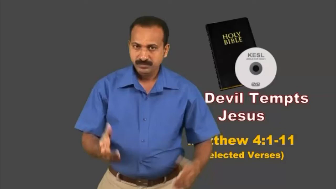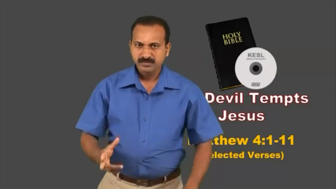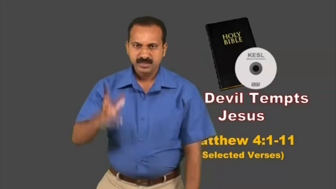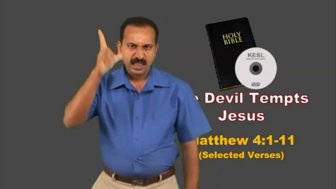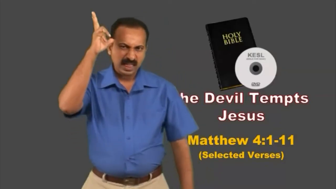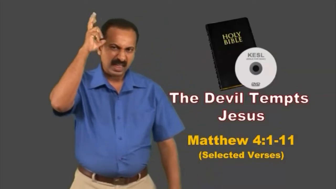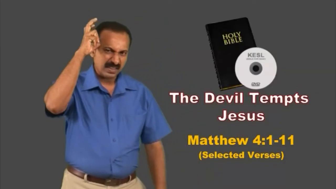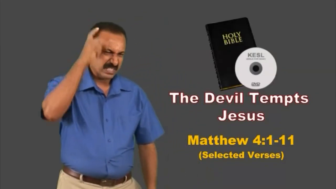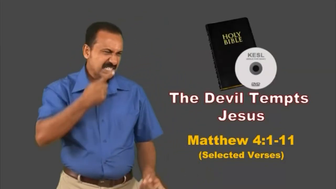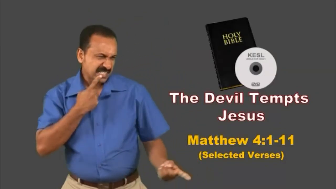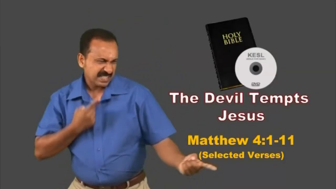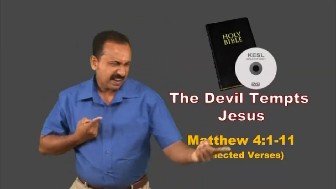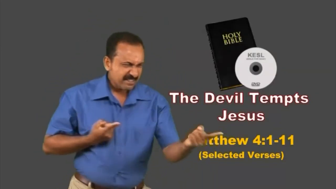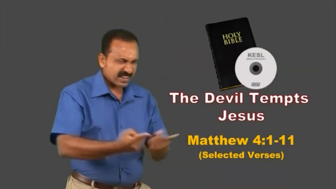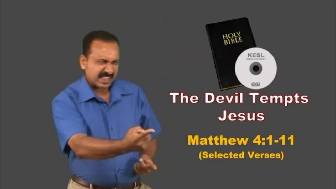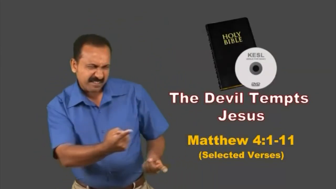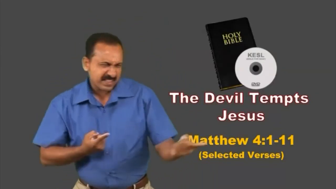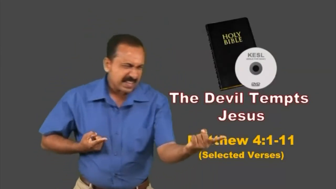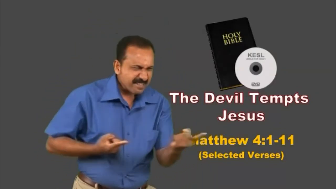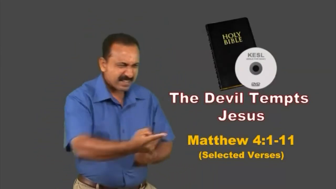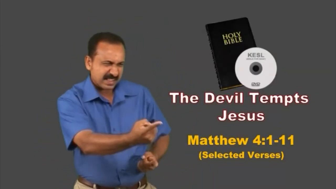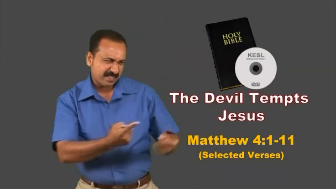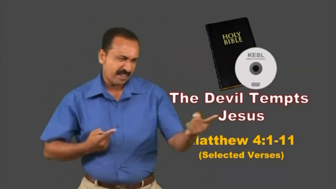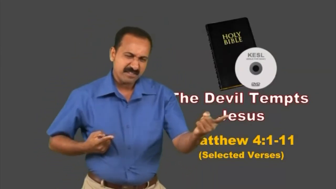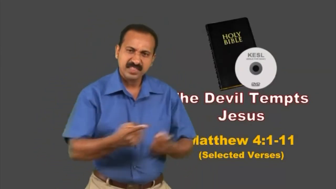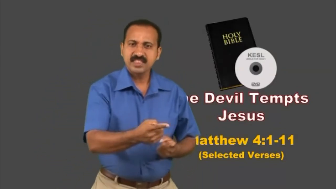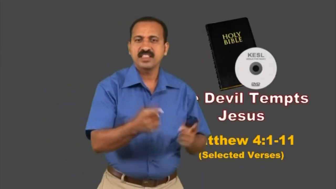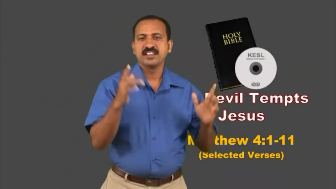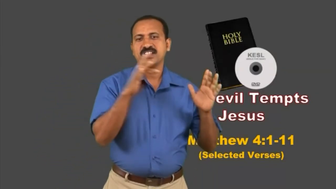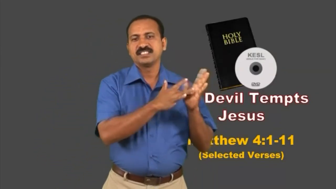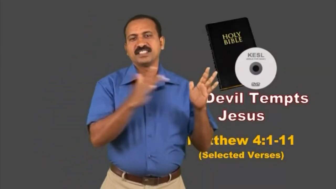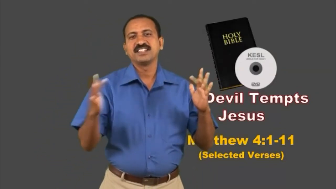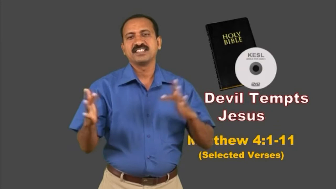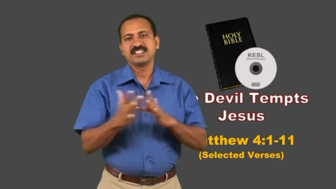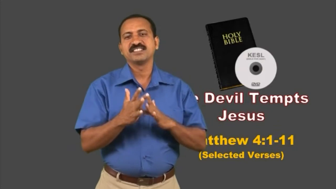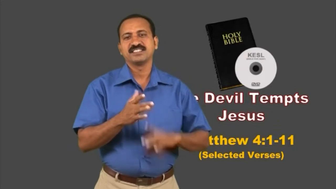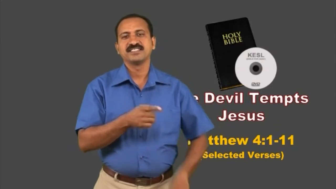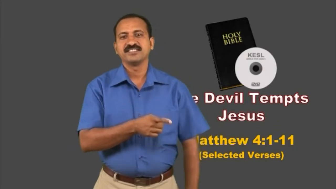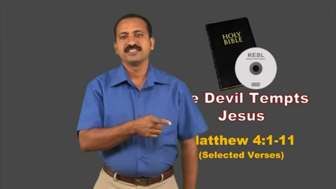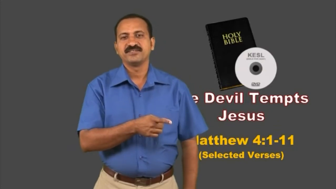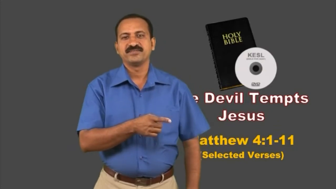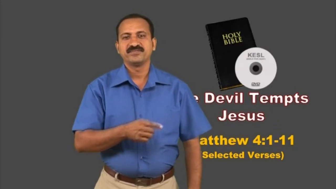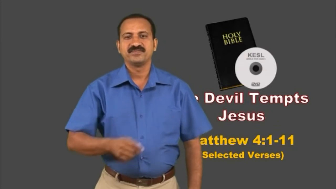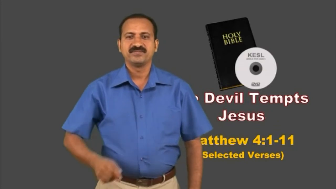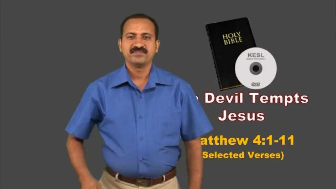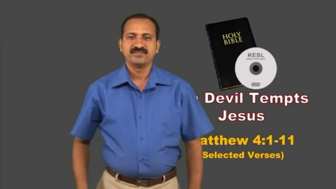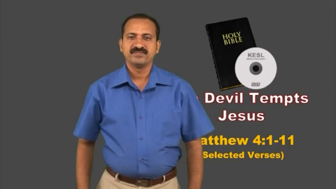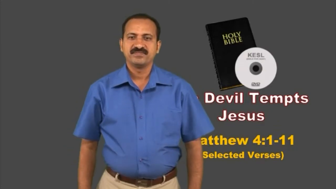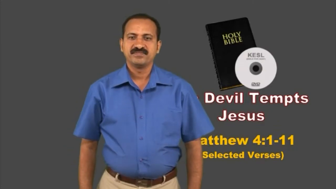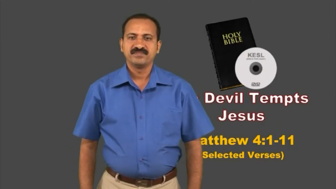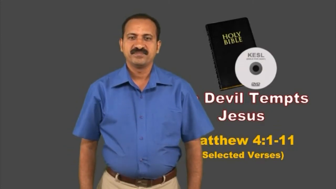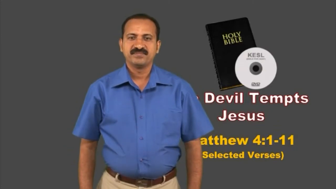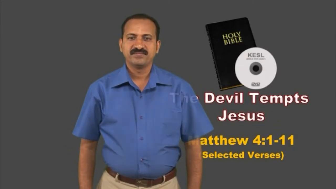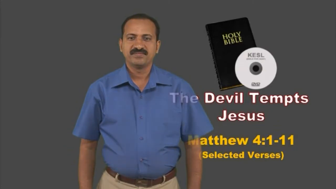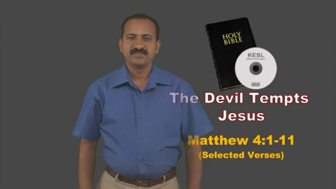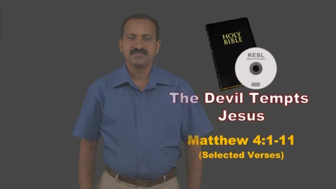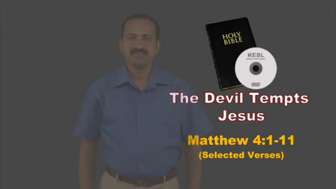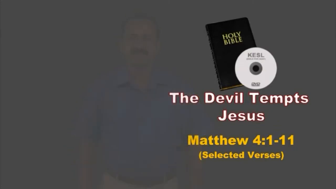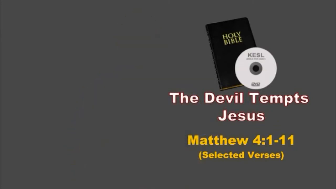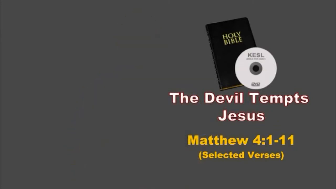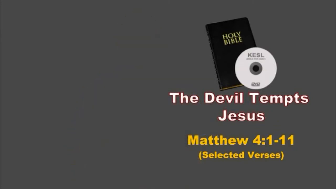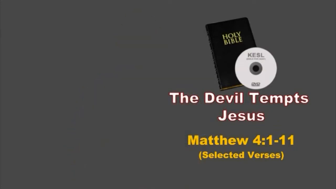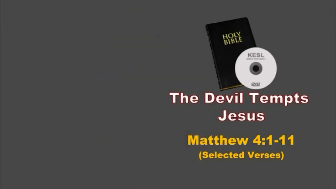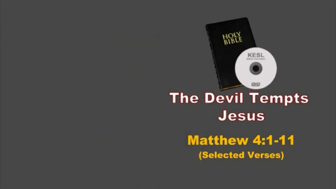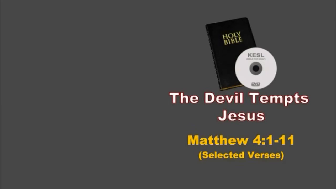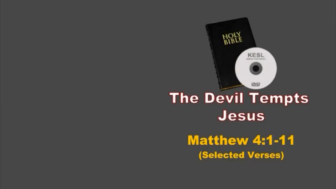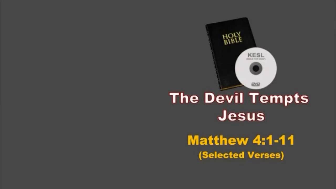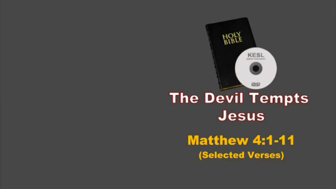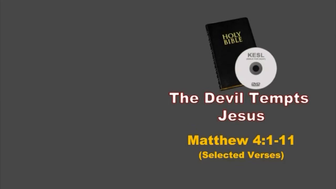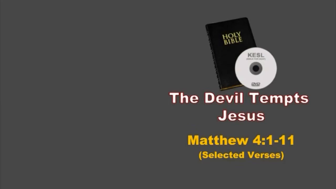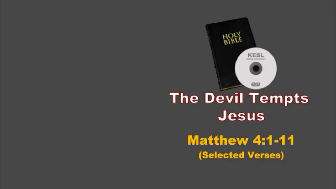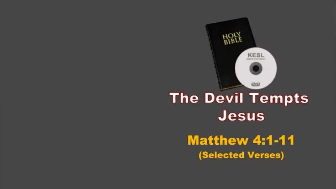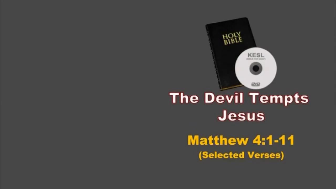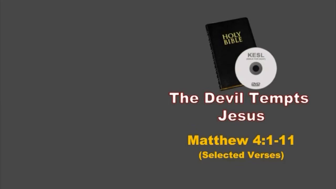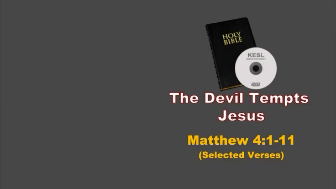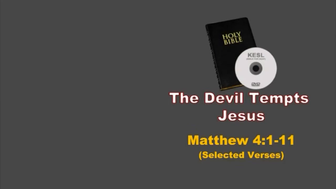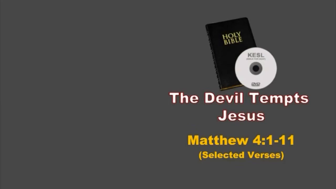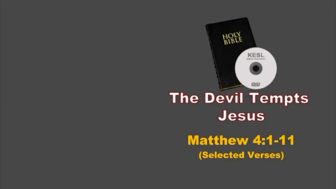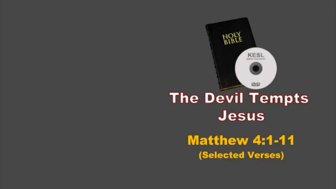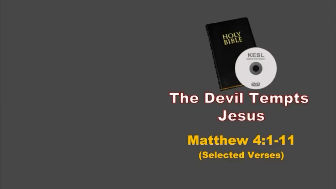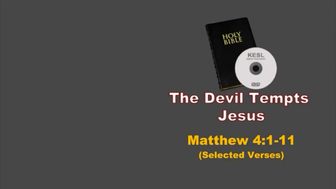The Devil Tempts Jesus